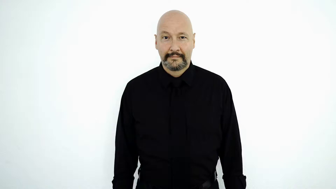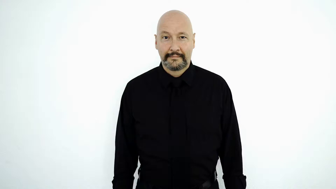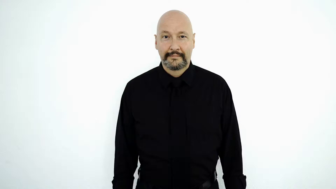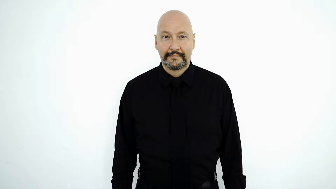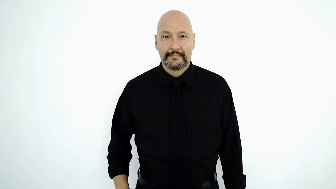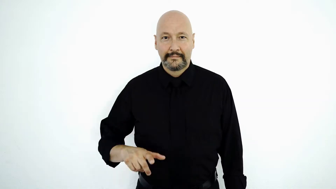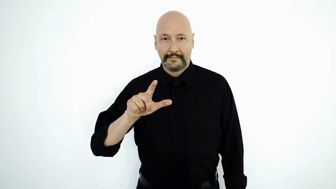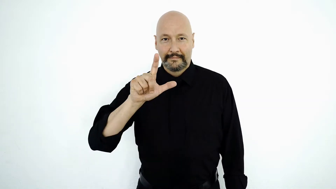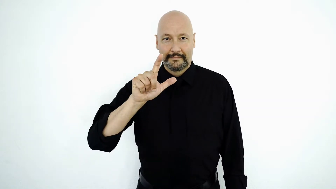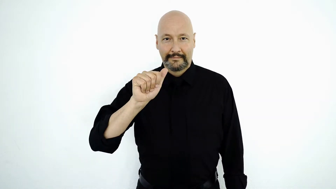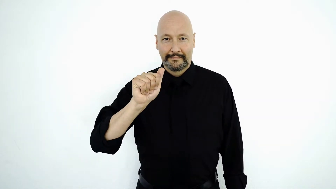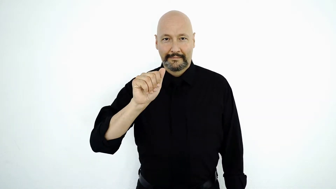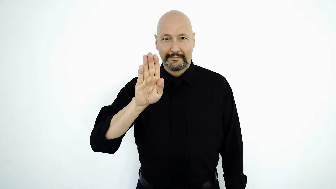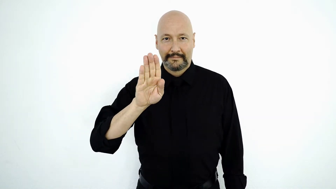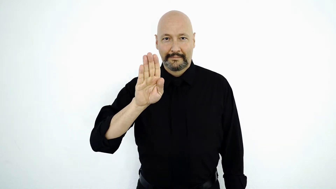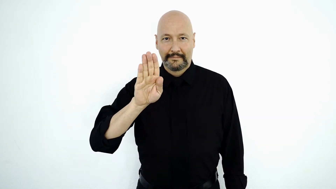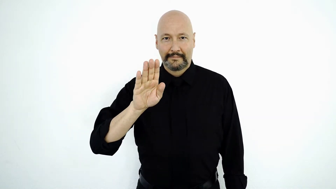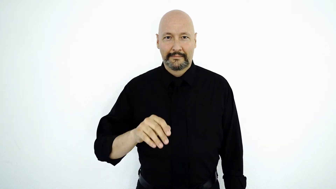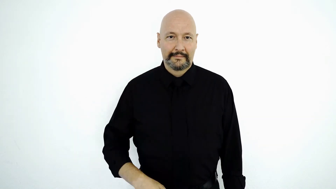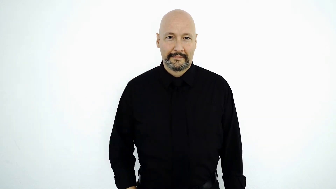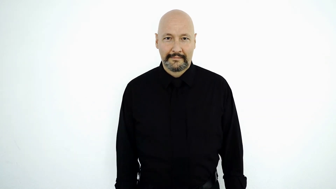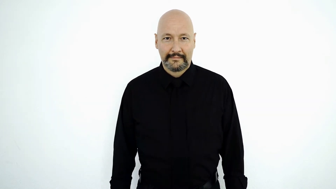LAB